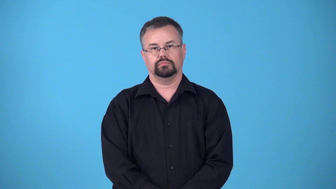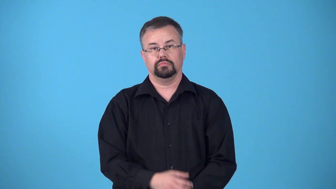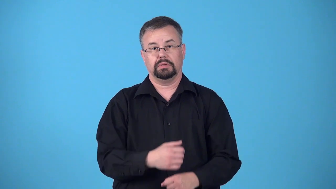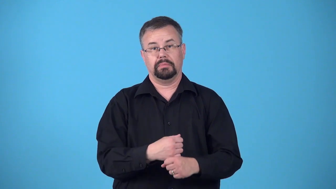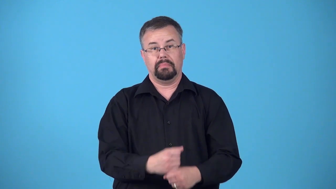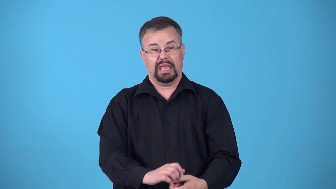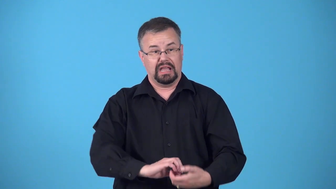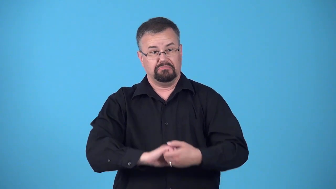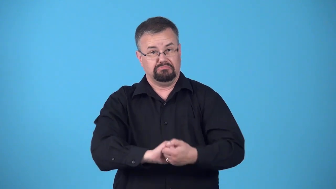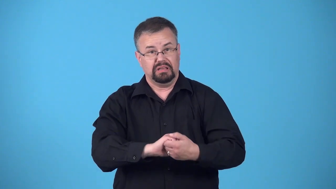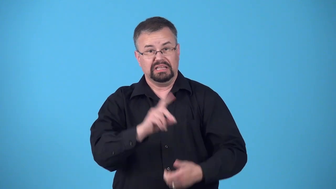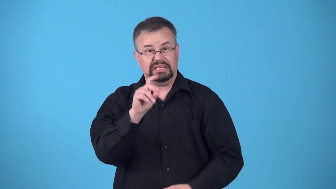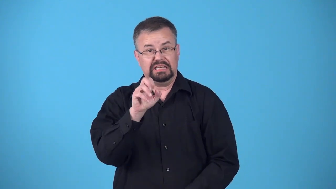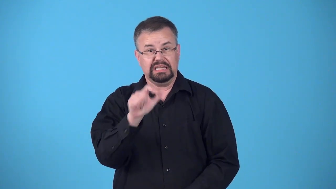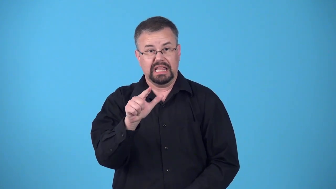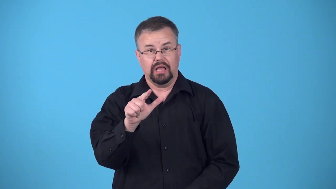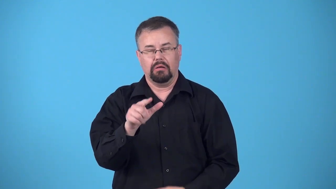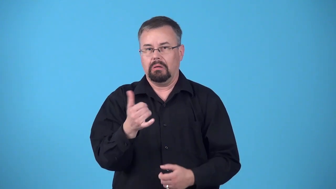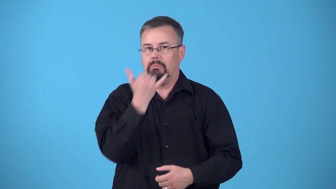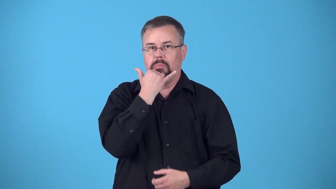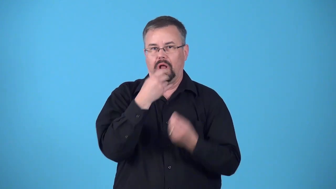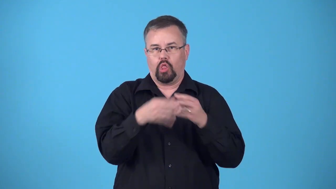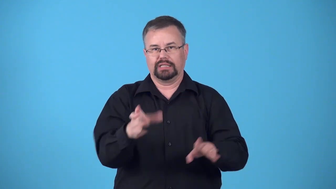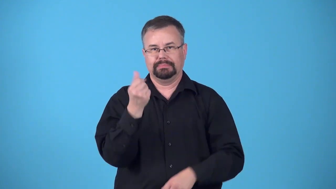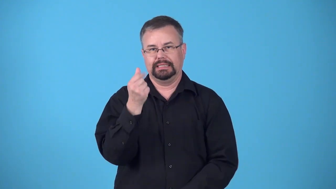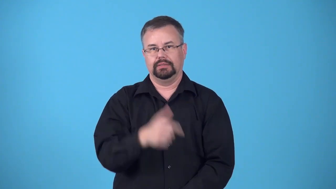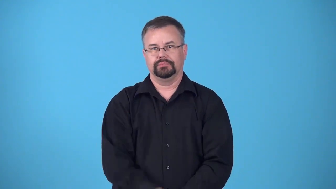a deal gone wrong